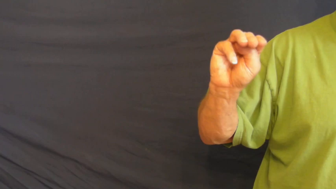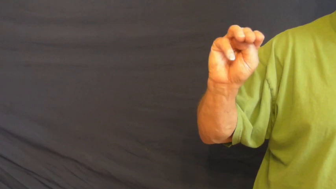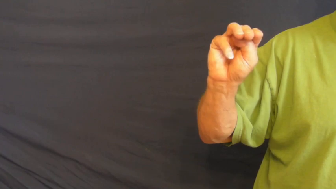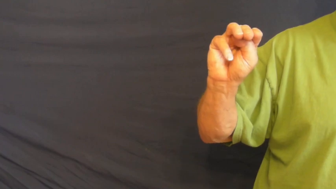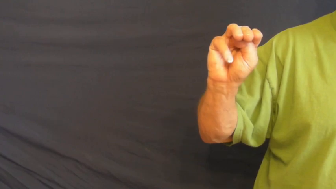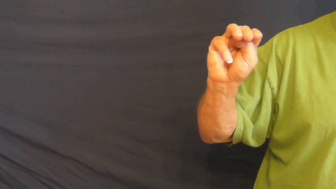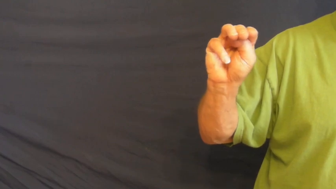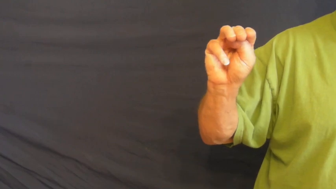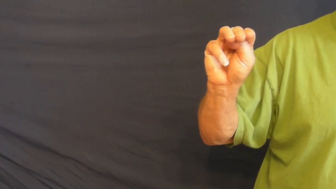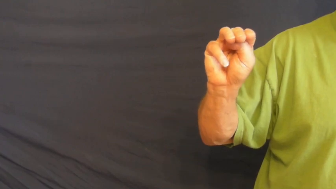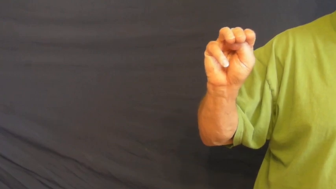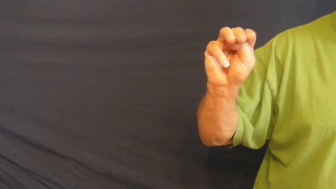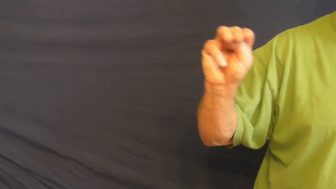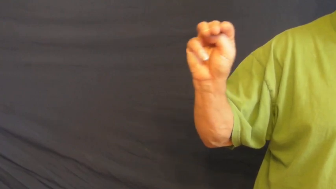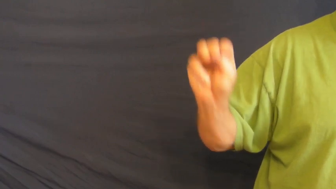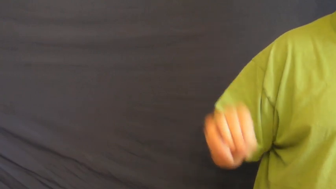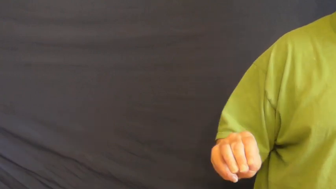Manchester,CT,Muskegon,MI